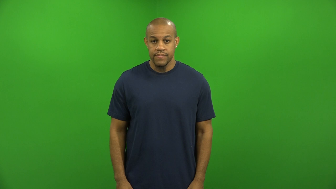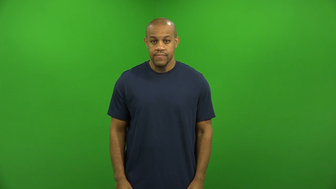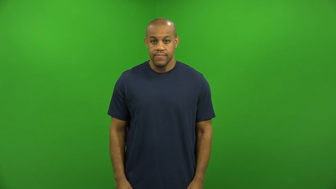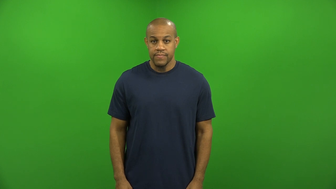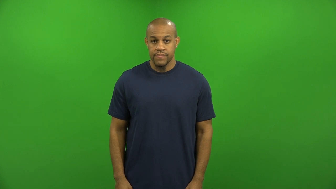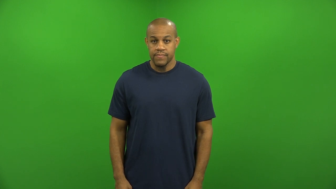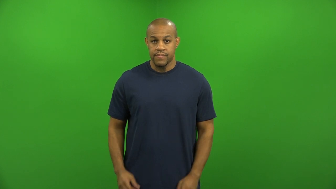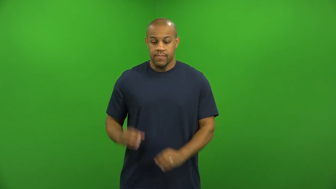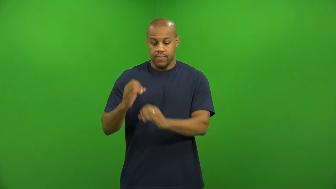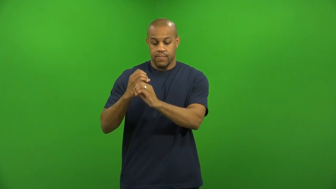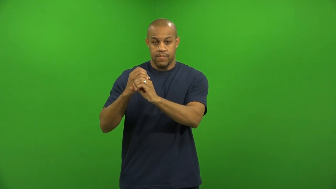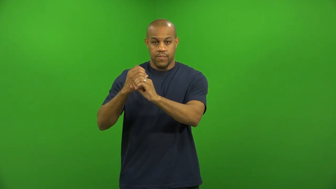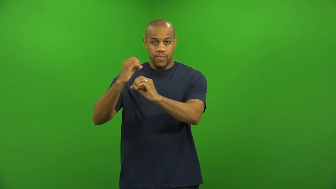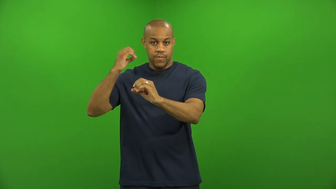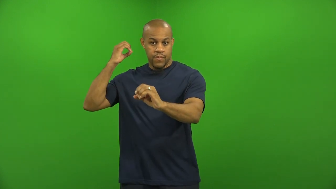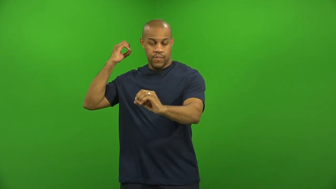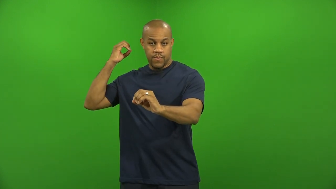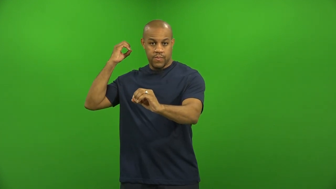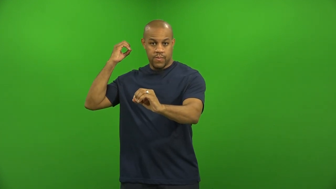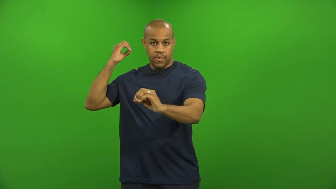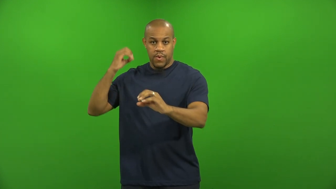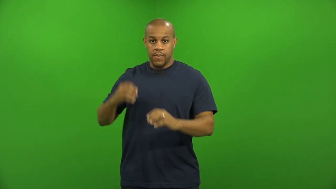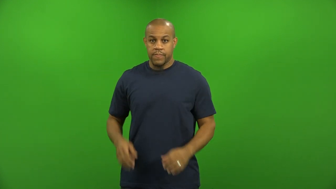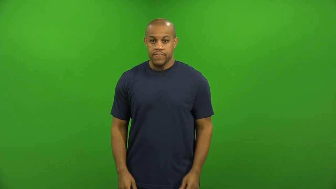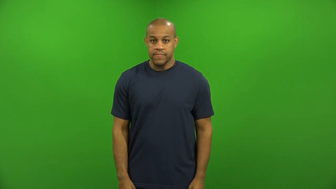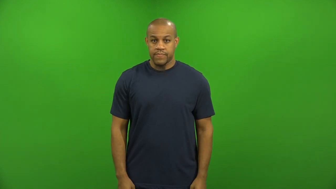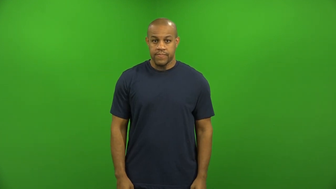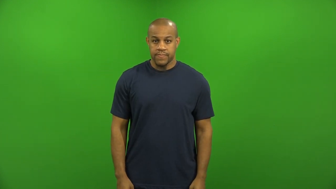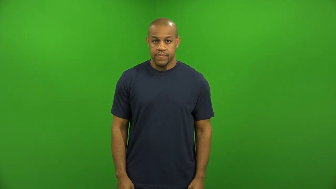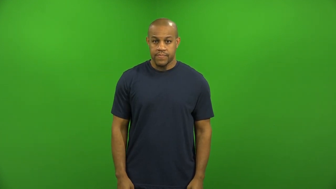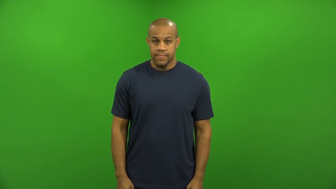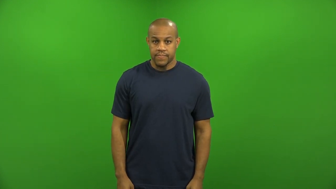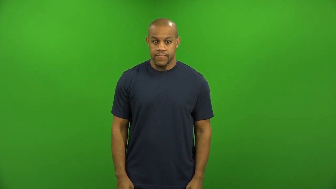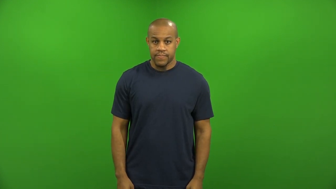Pole